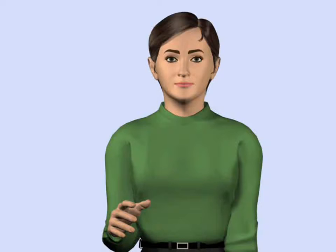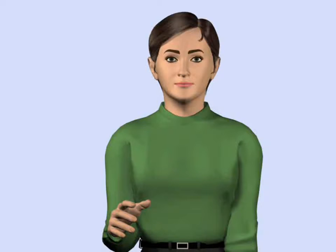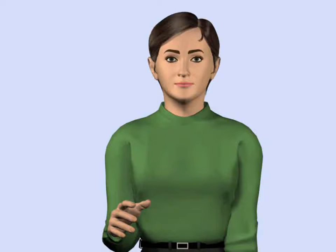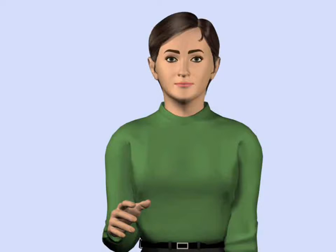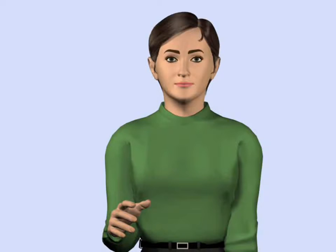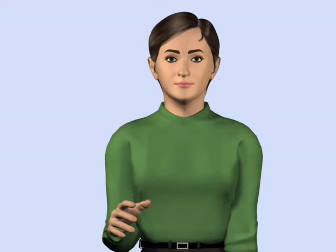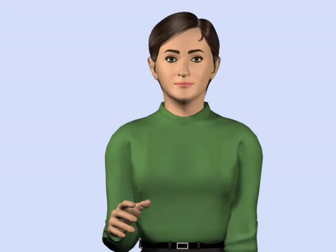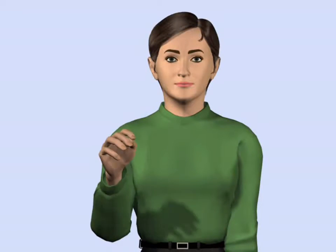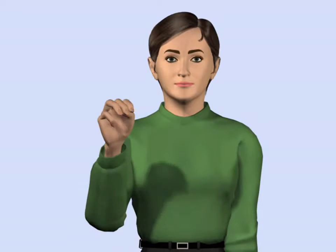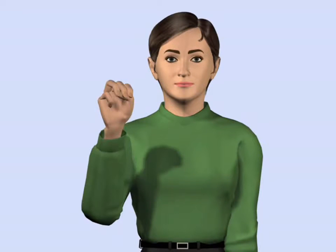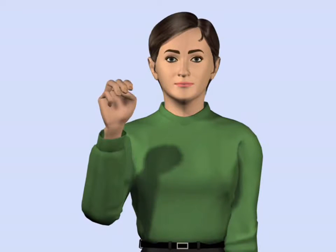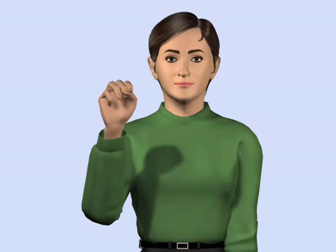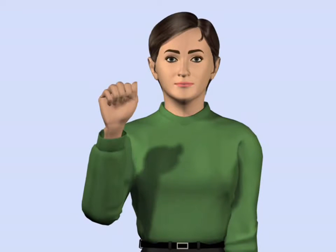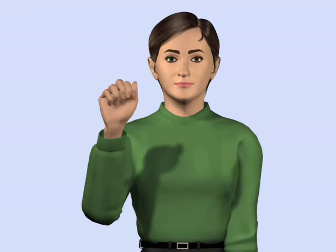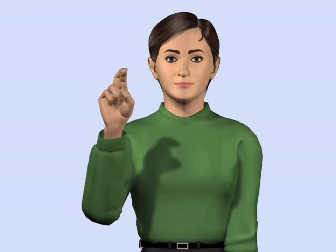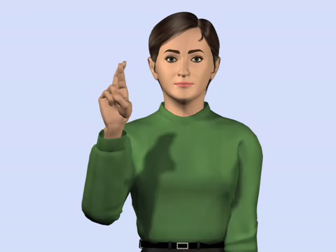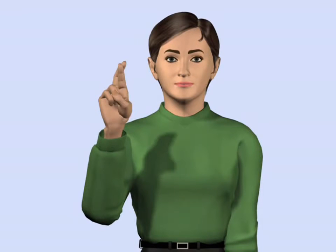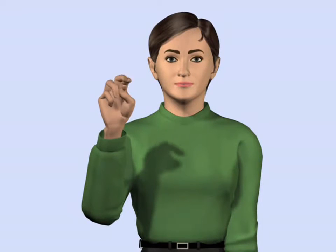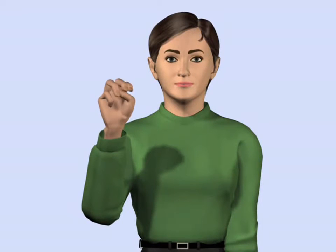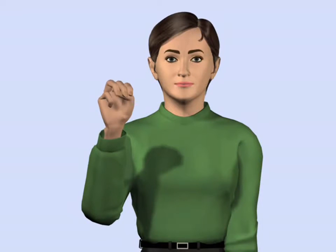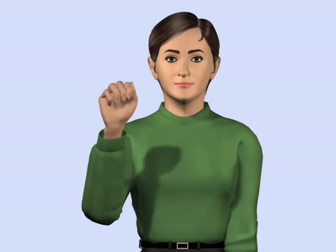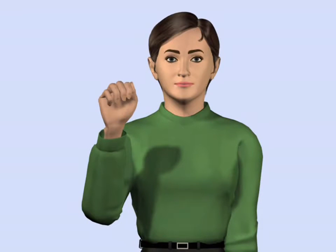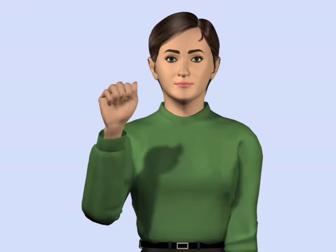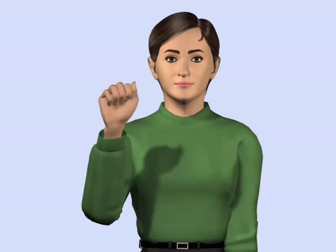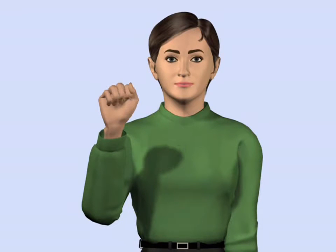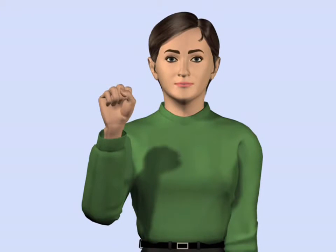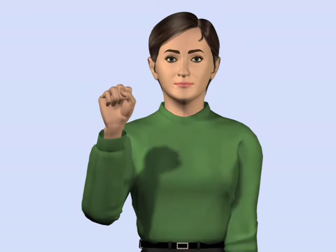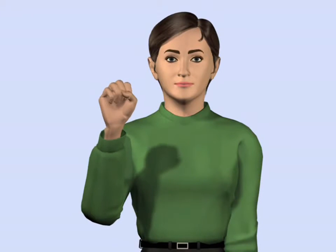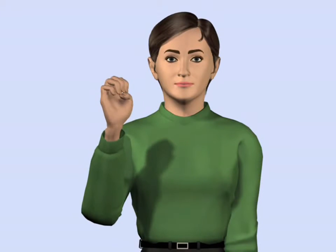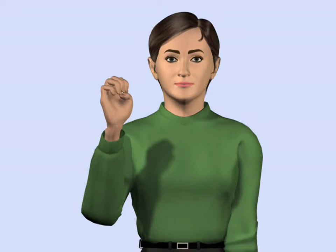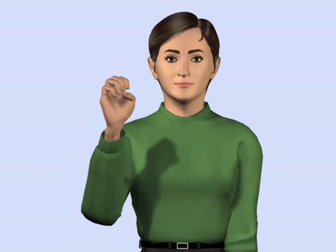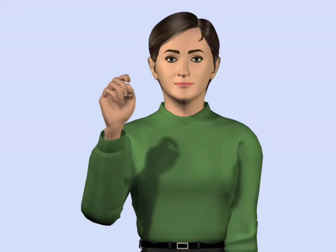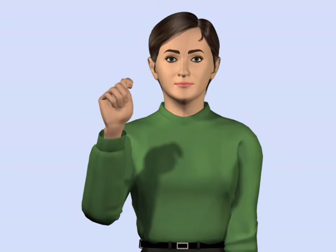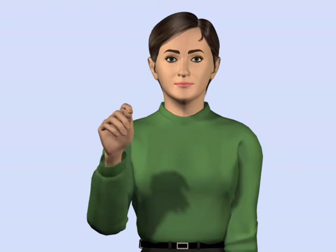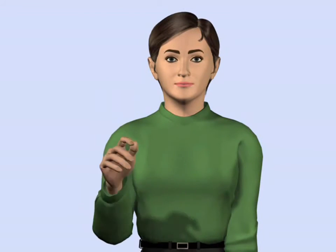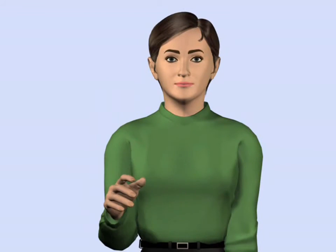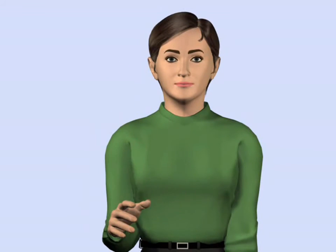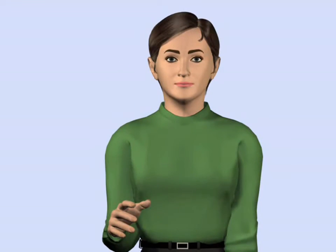marmaset